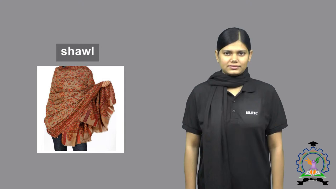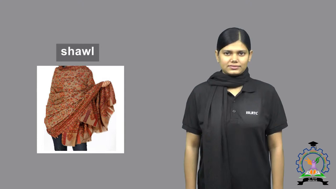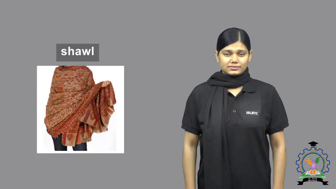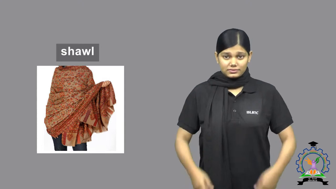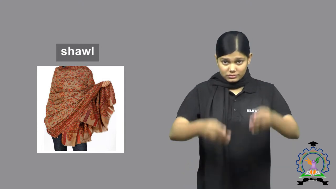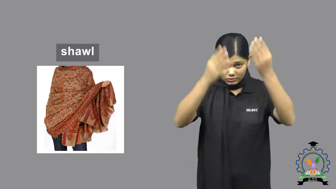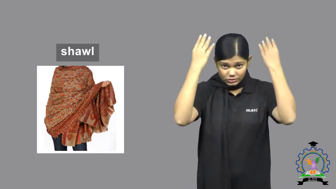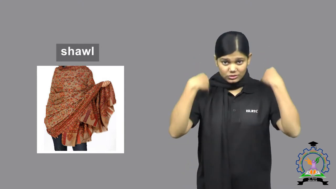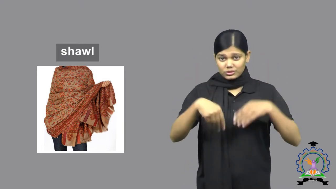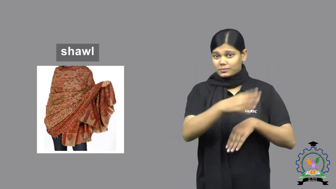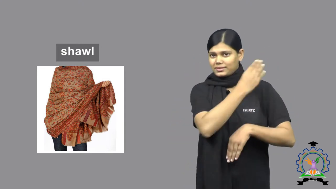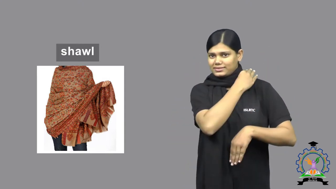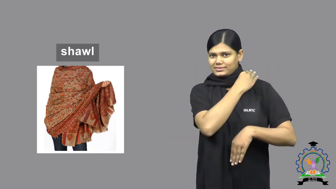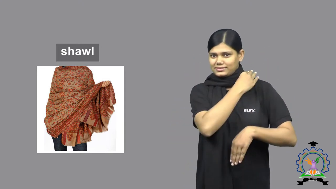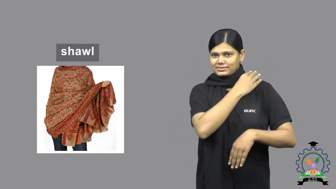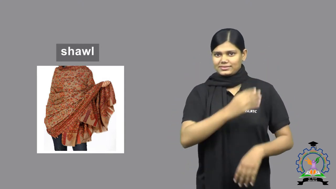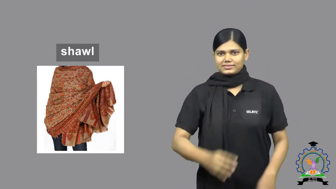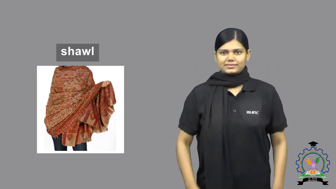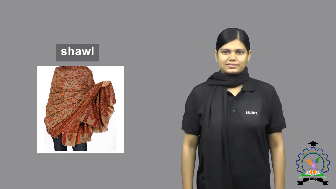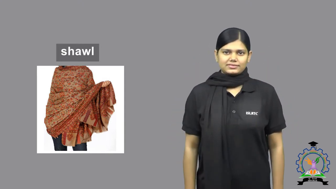shawl